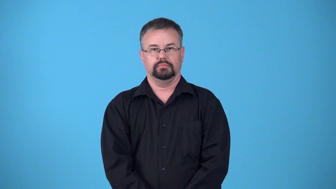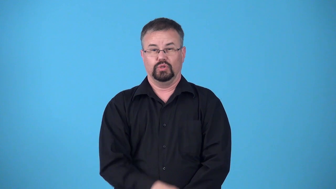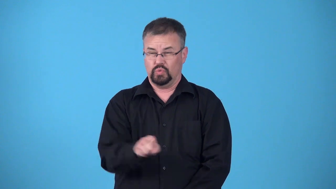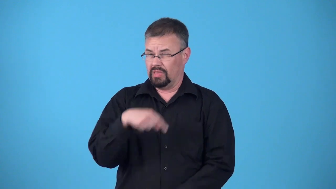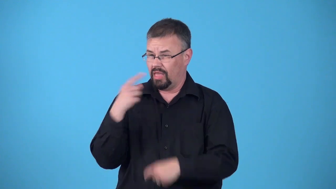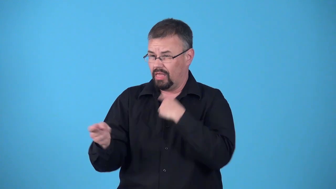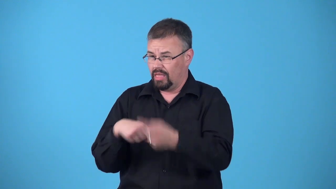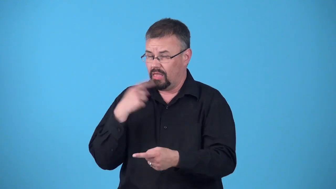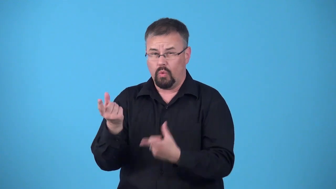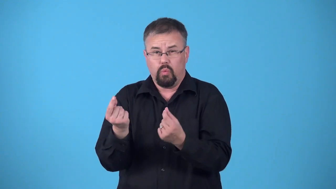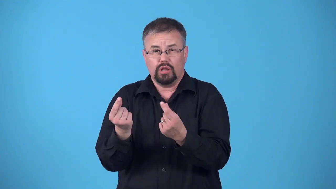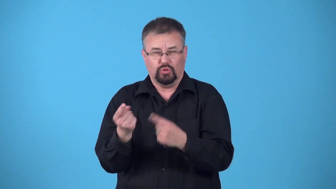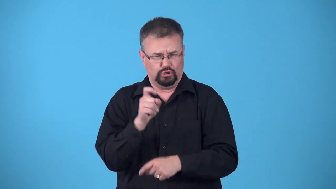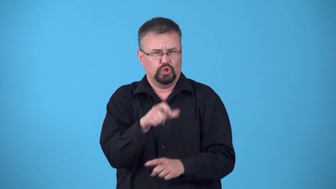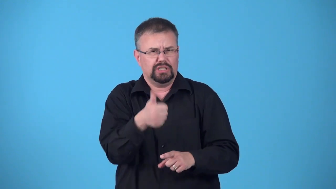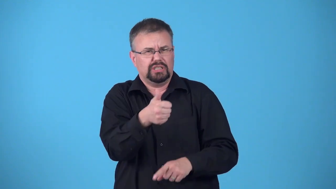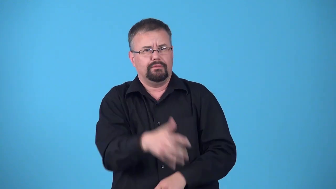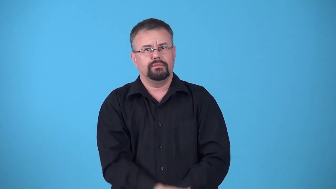practice what you preach